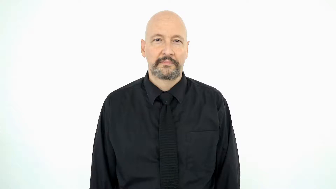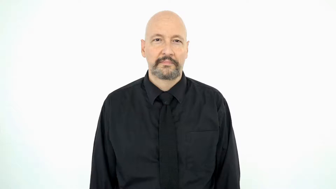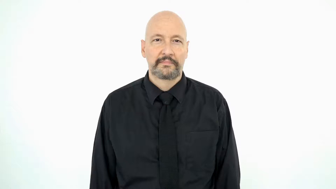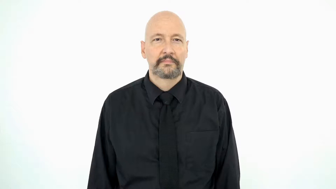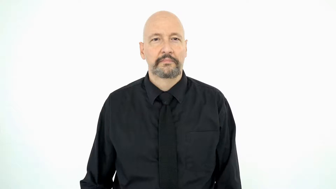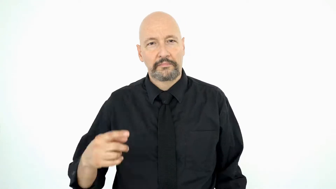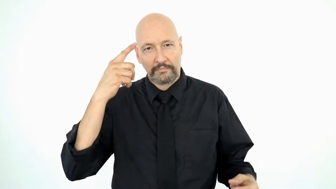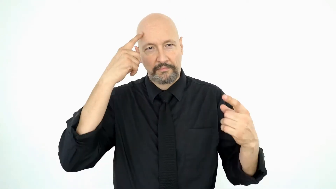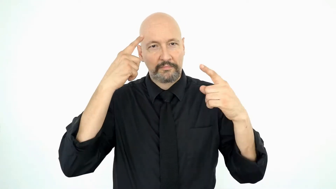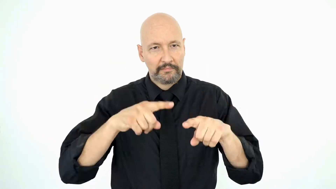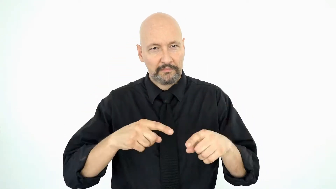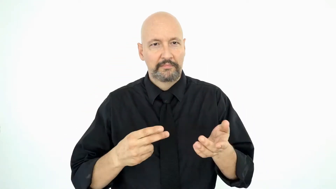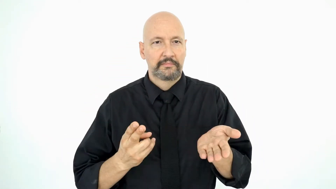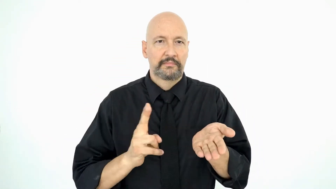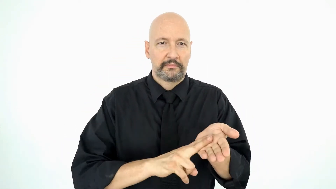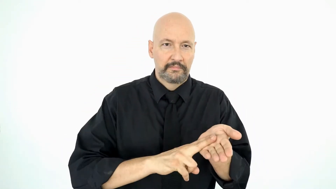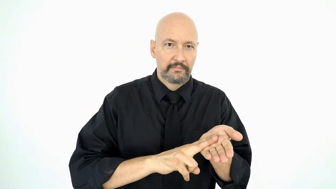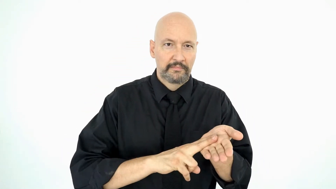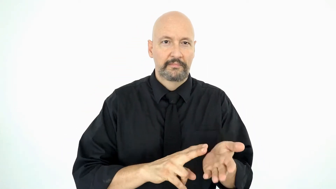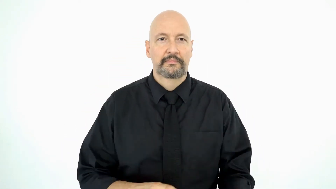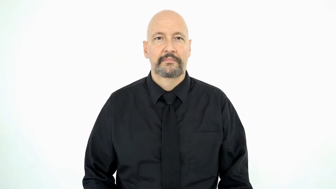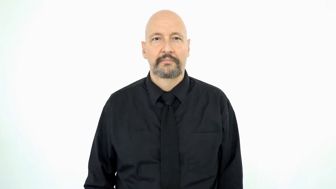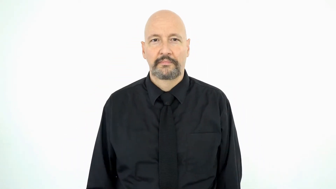CONTRACT-[version]